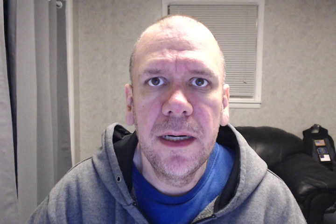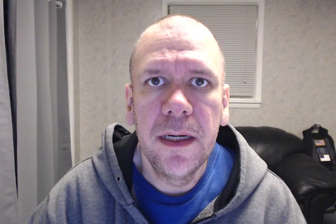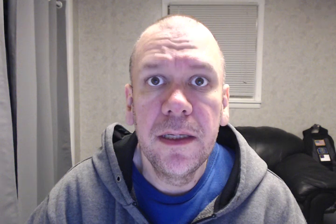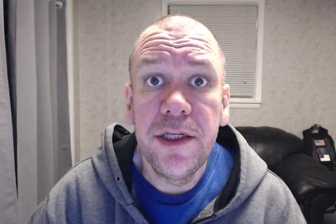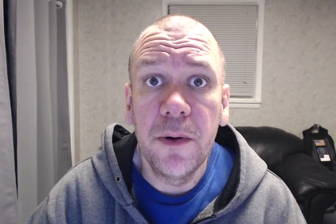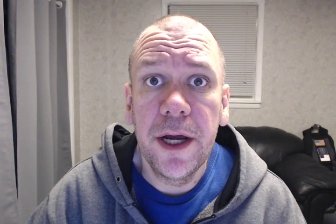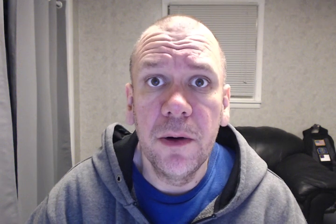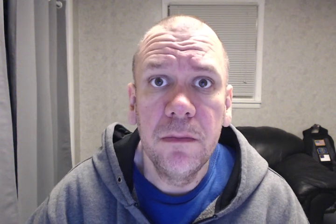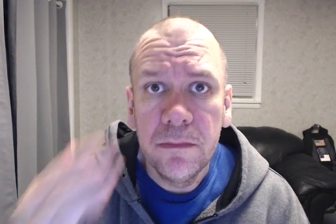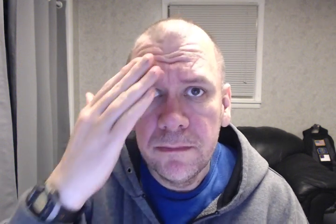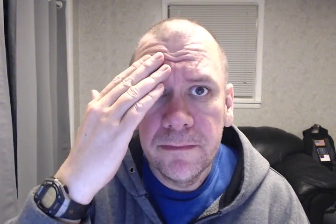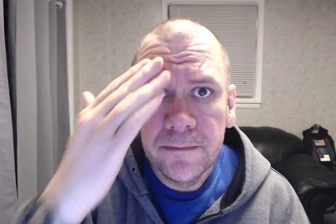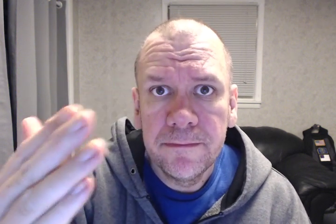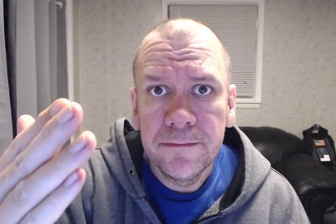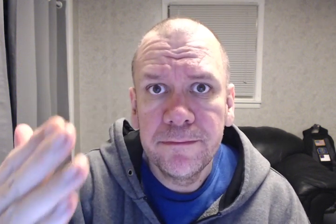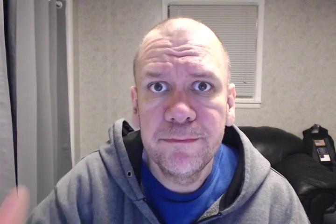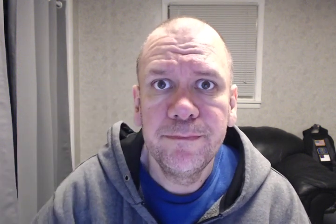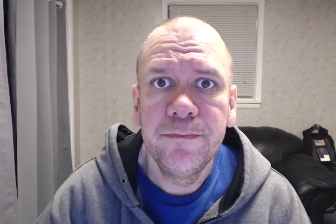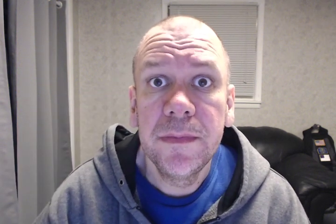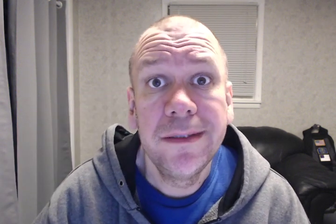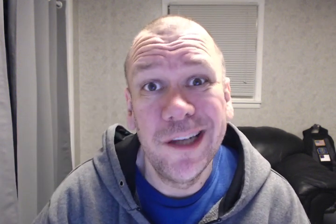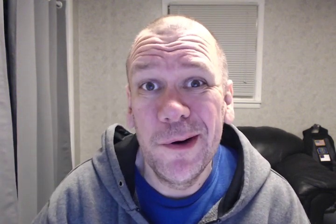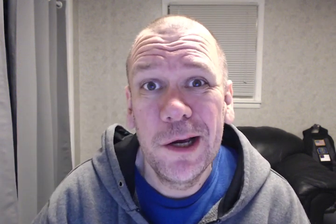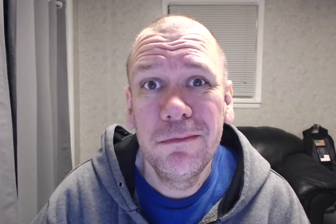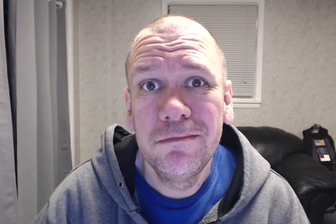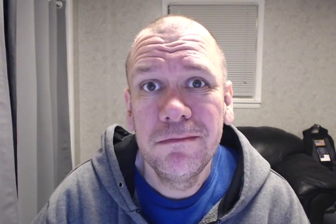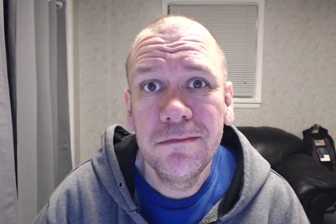Don't Know